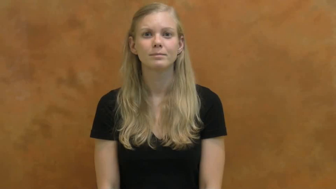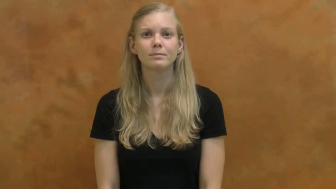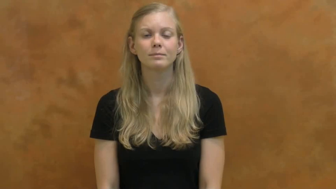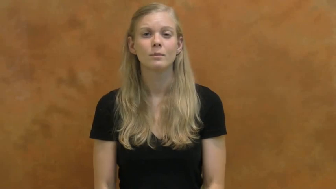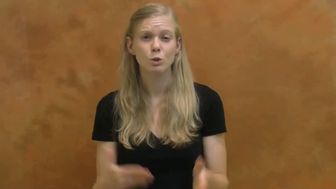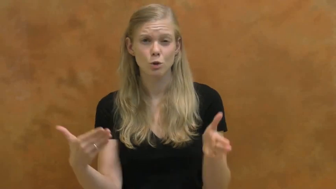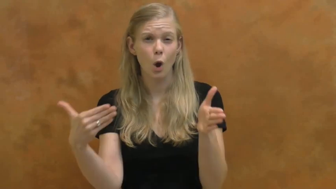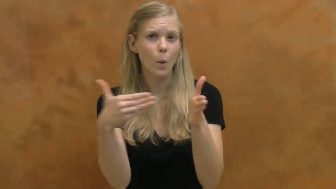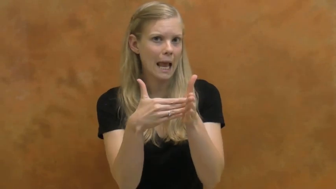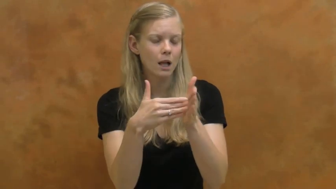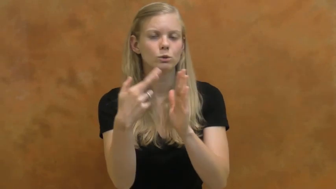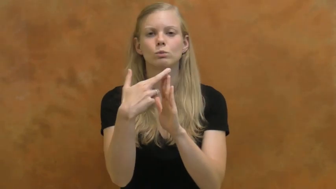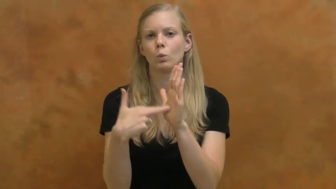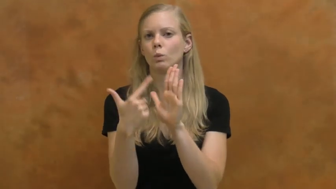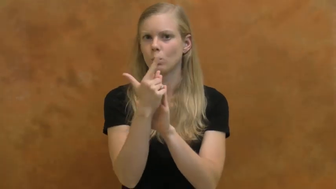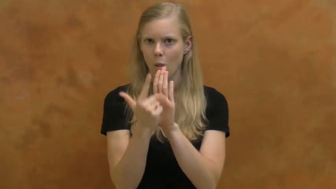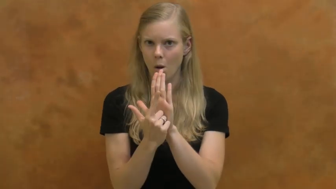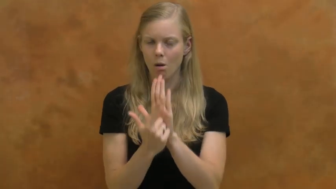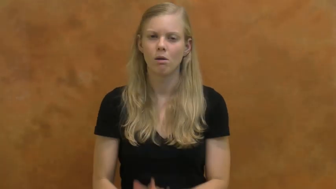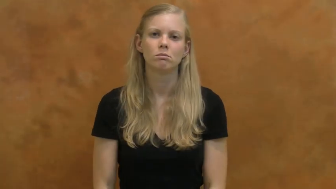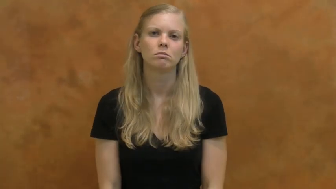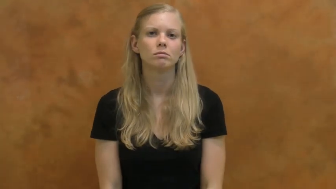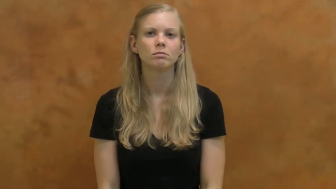conflict